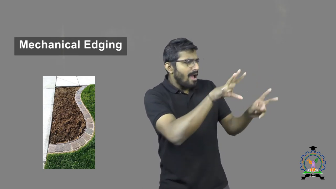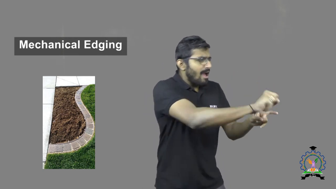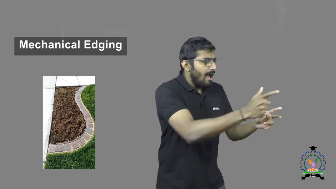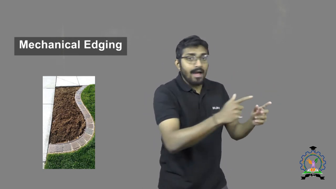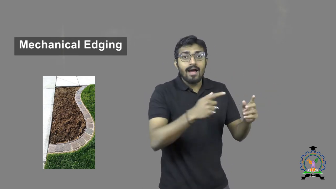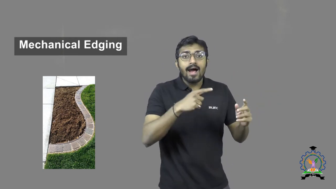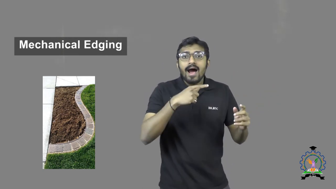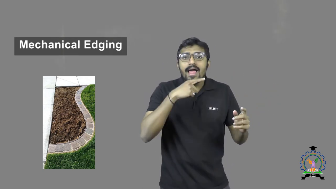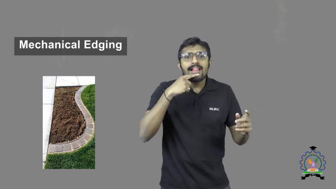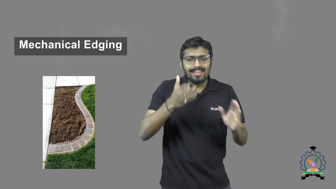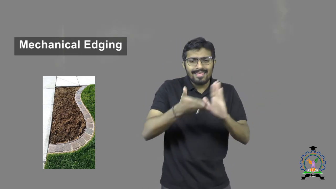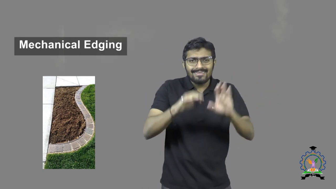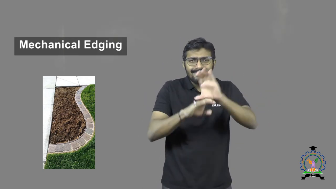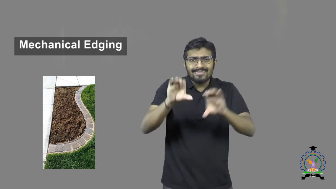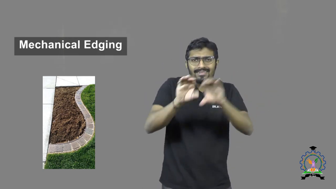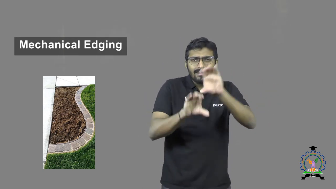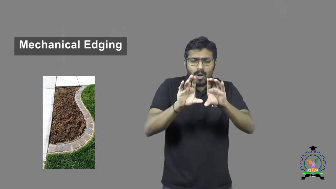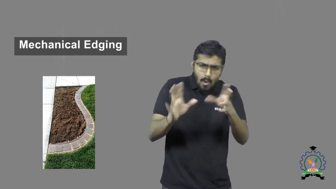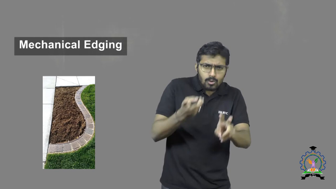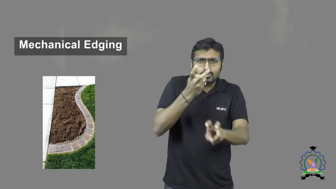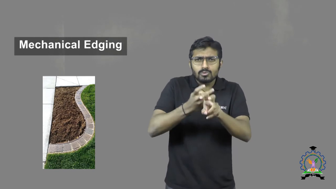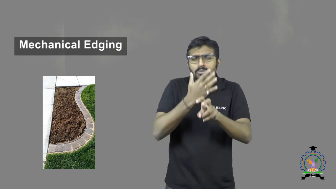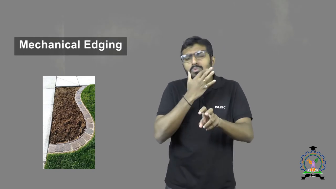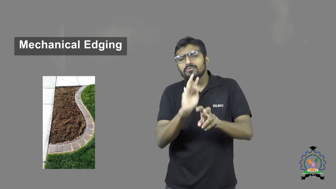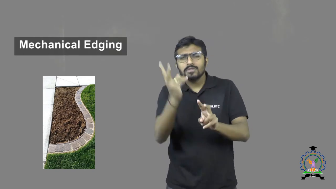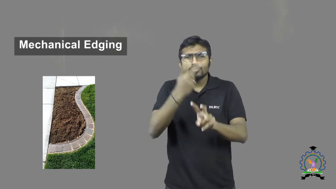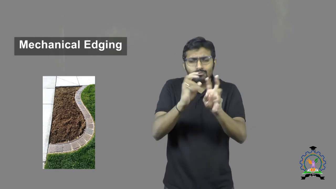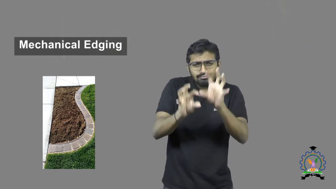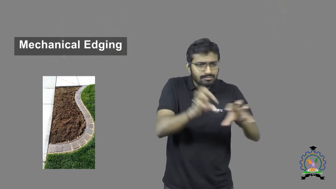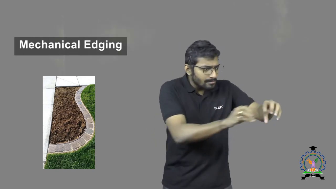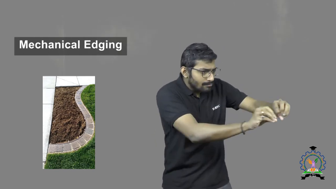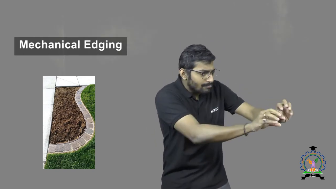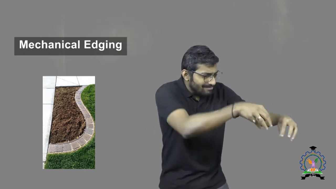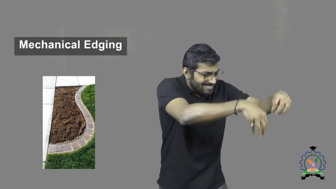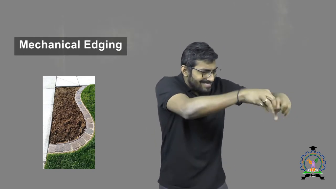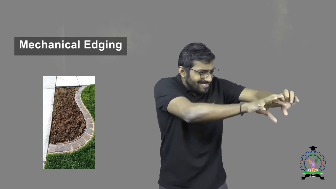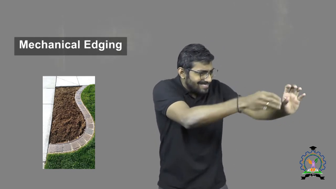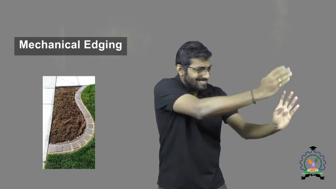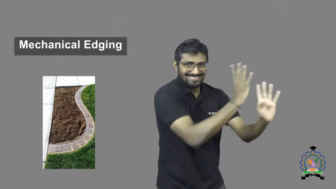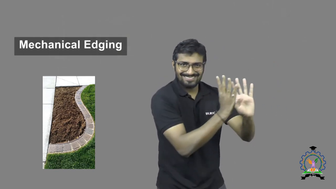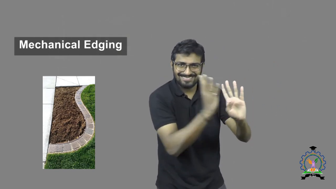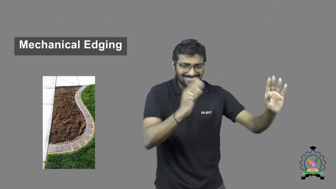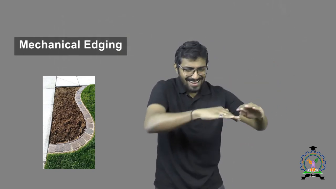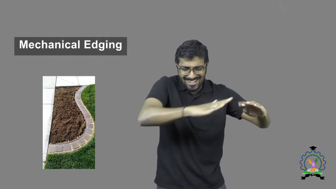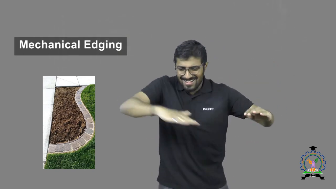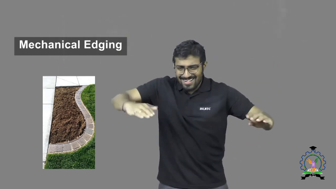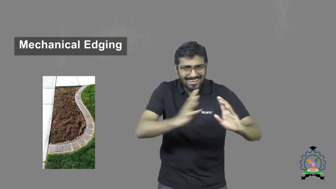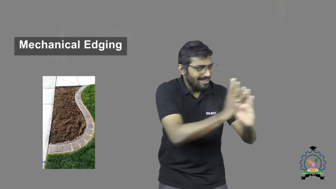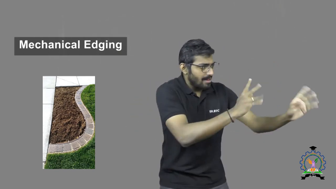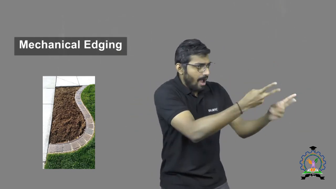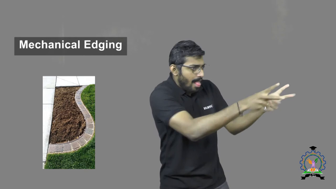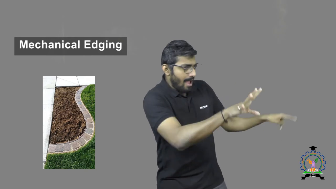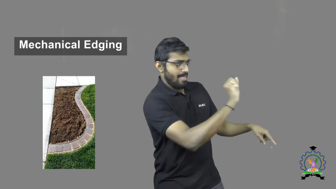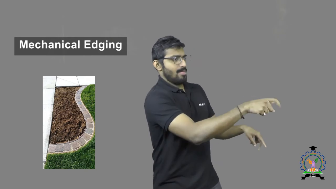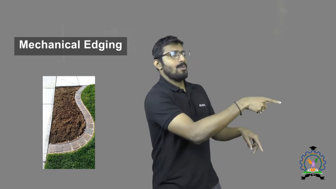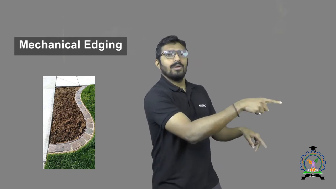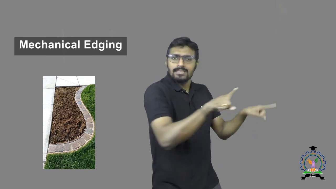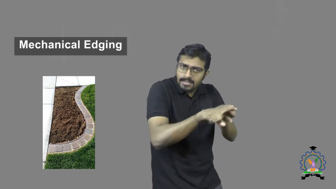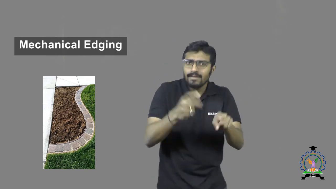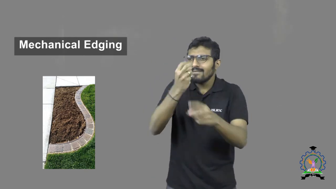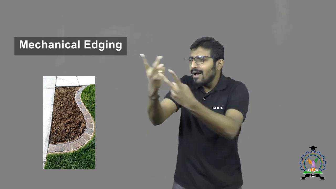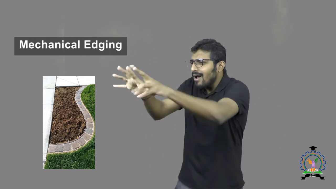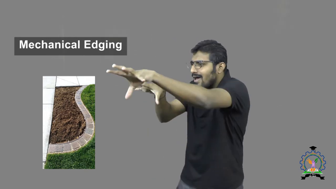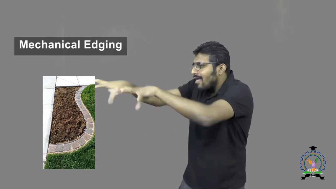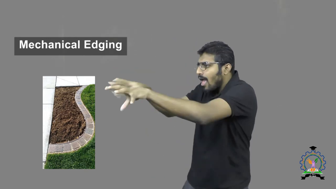Mechanical Edging